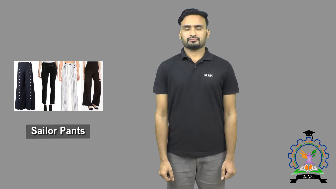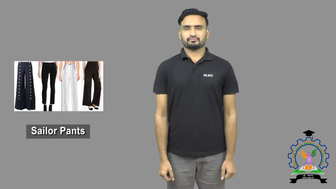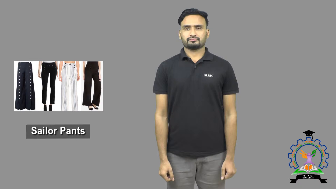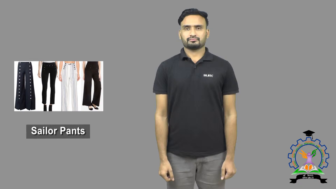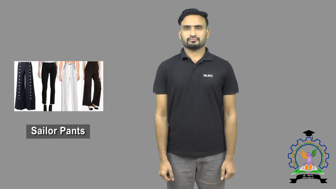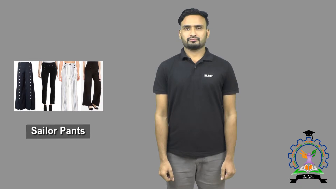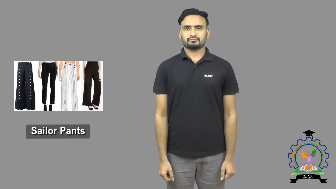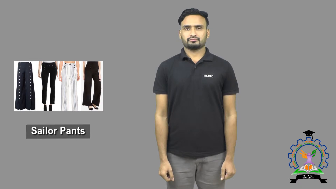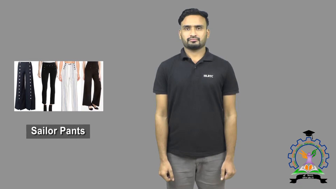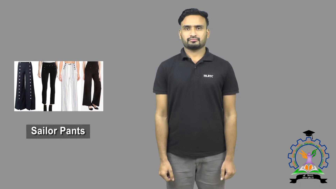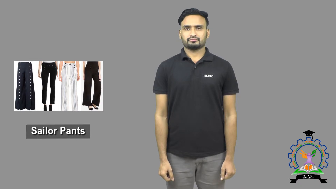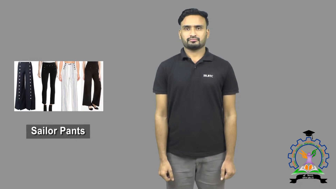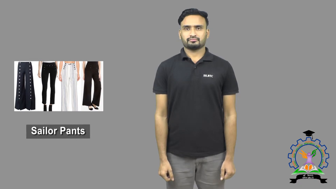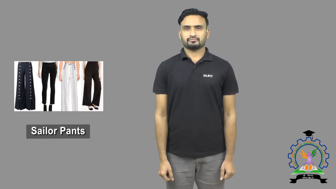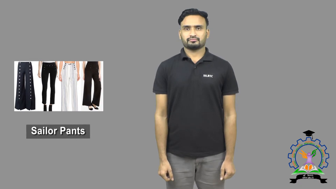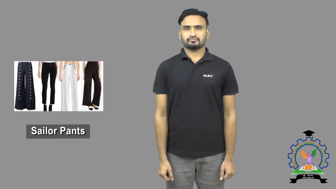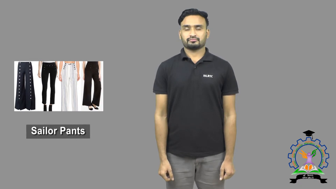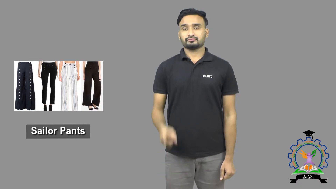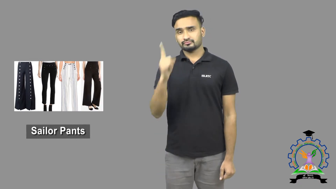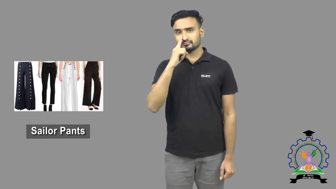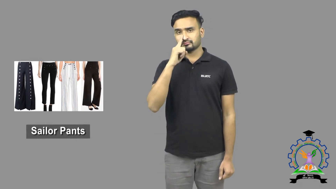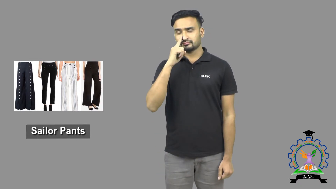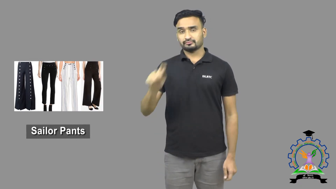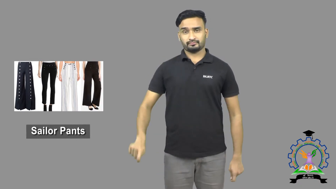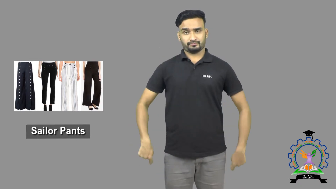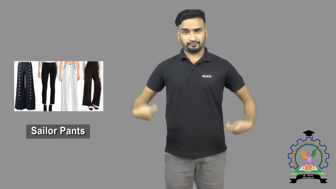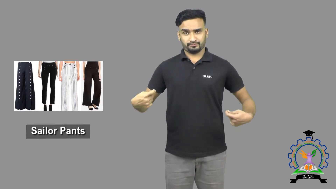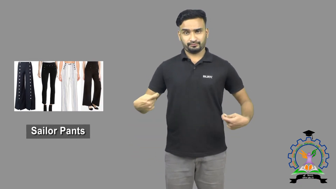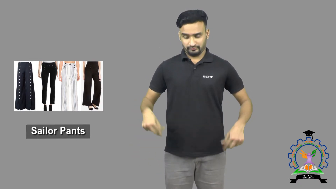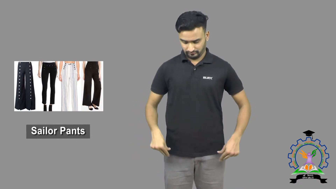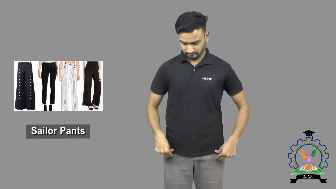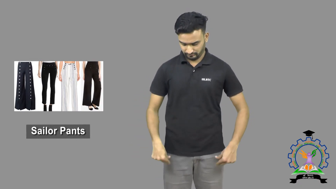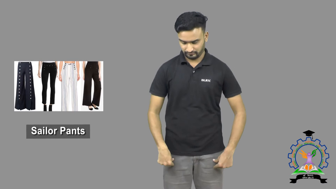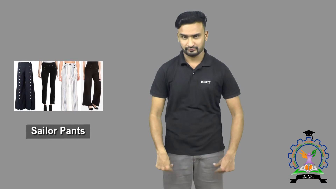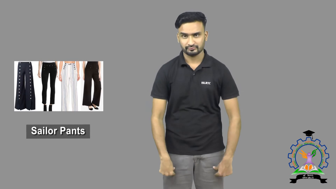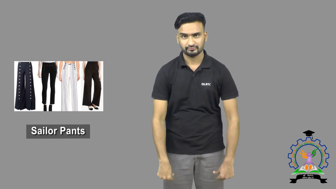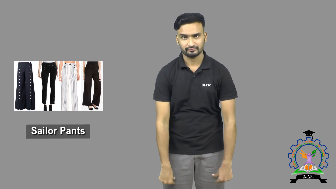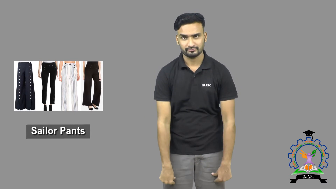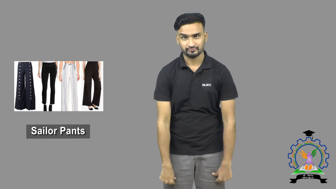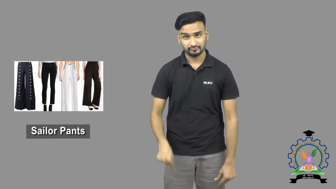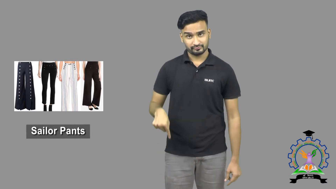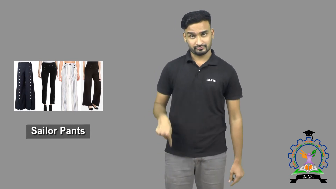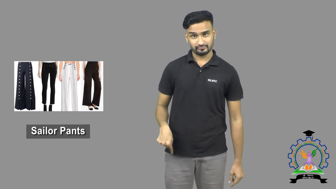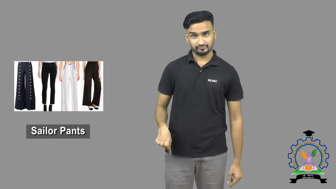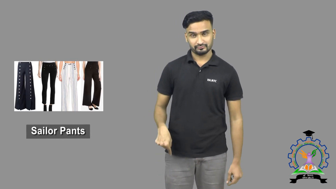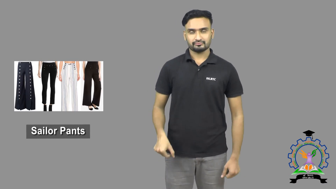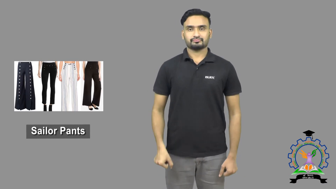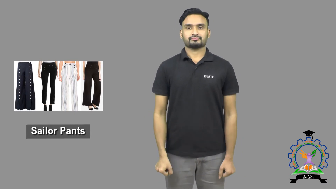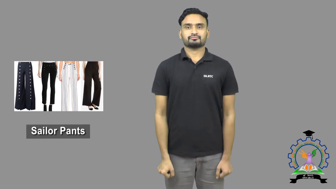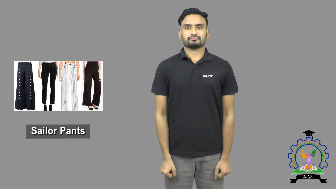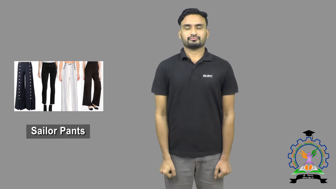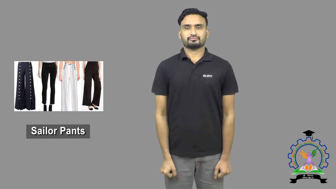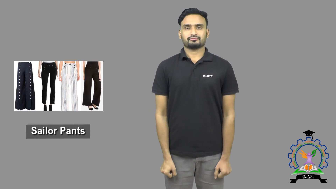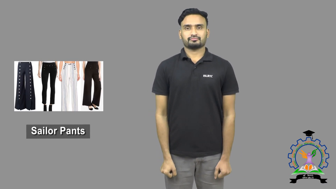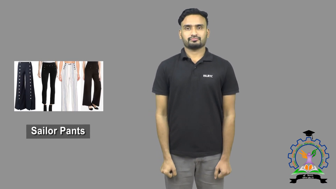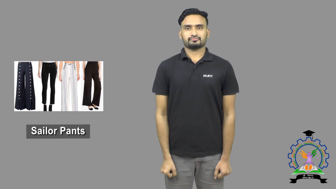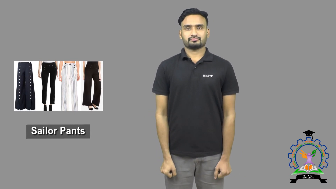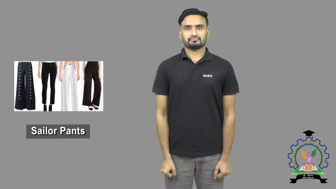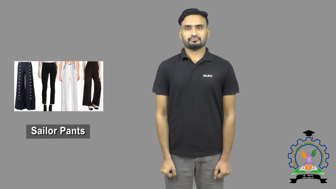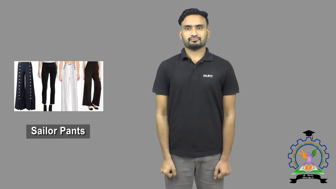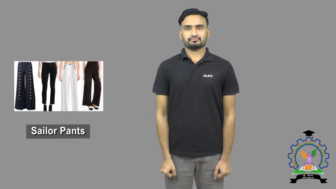Sailor Pants